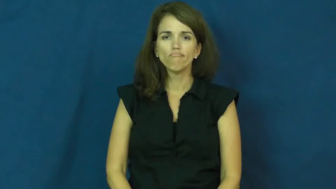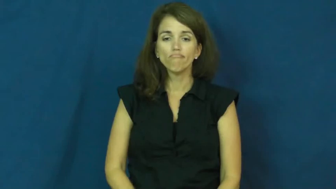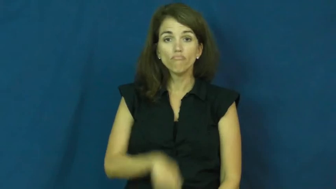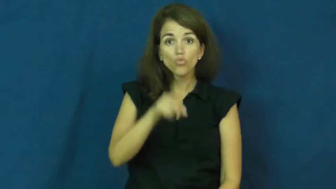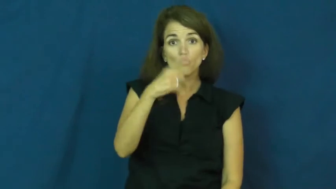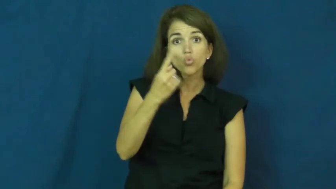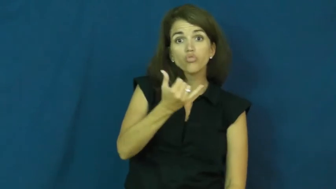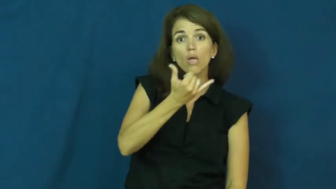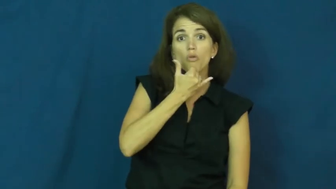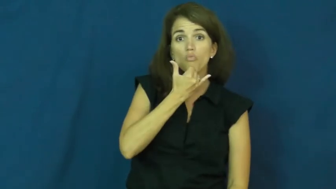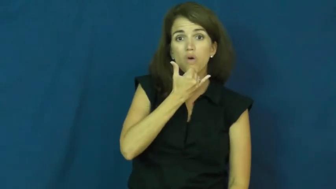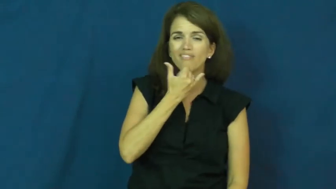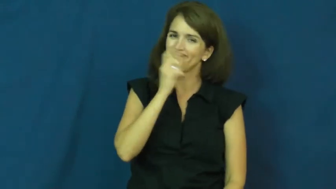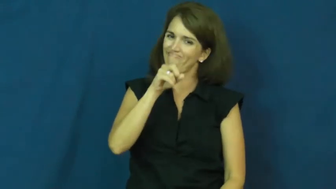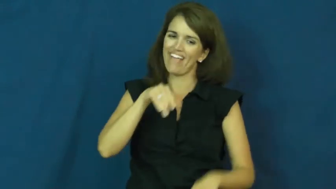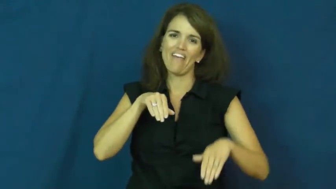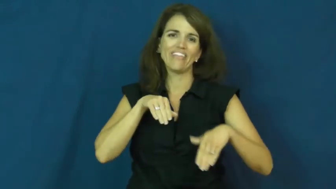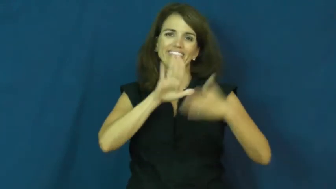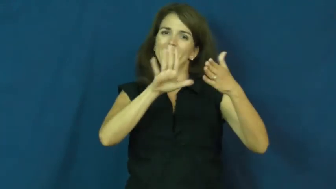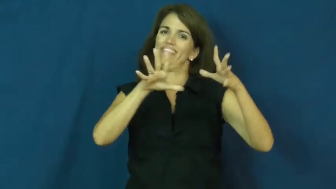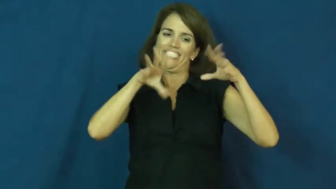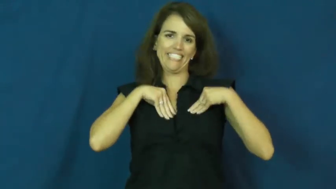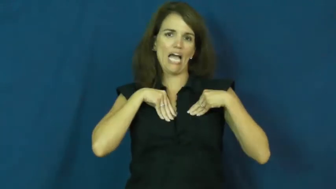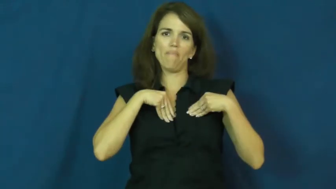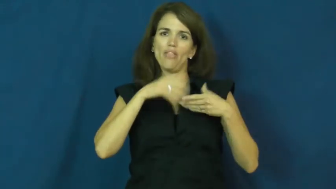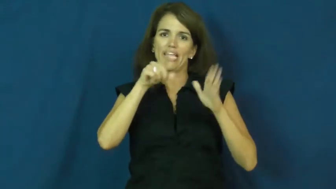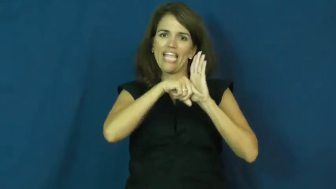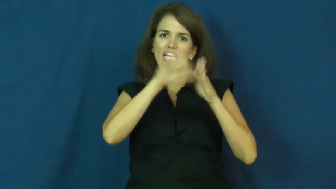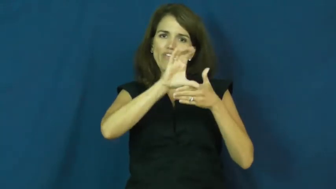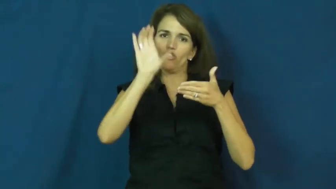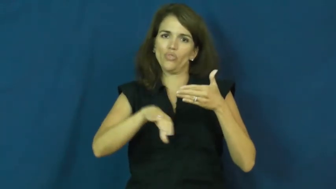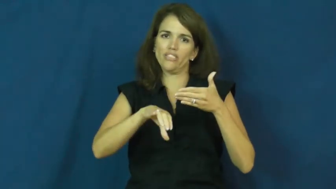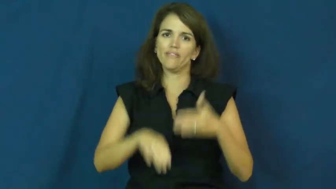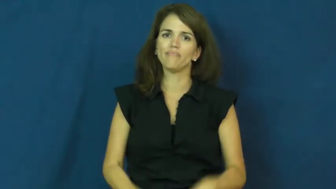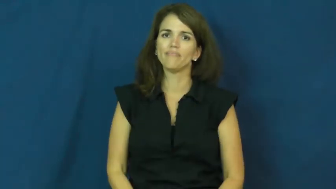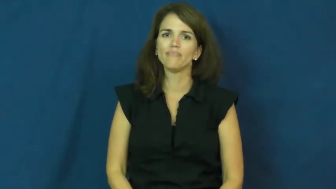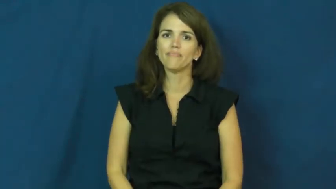face the music